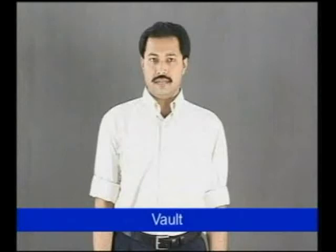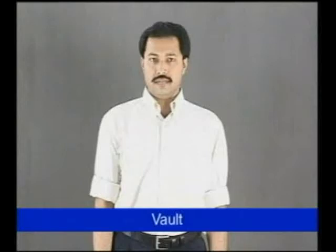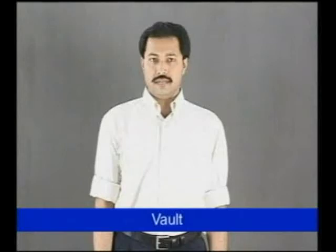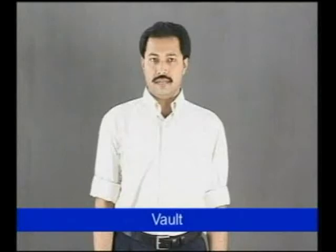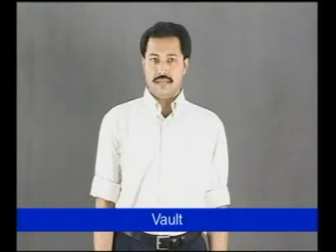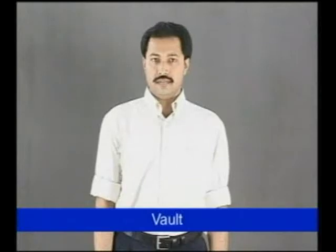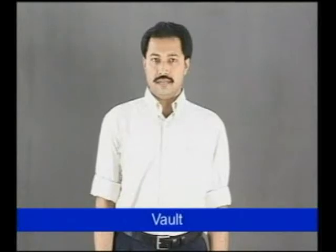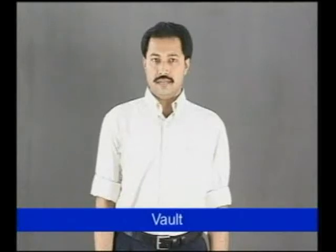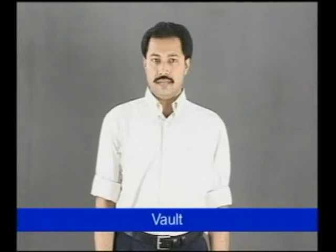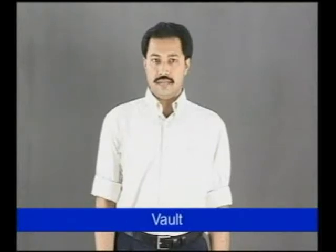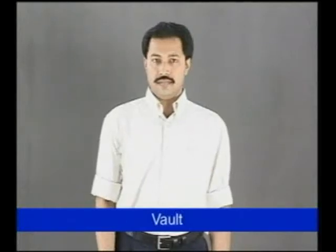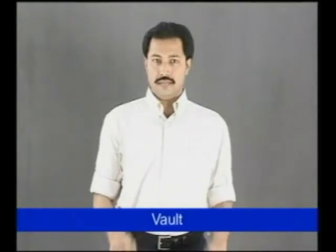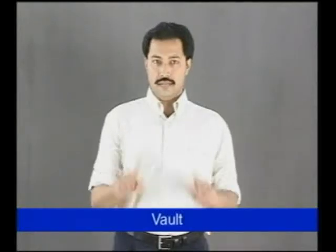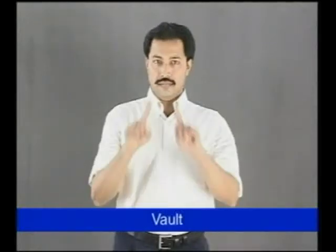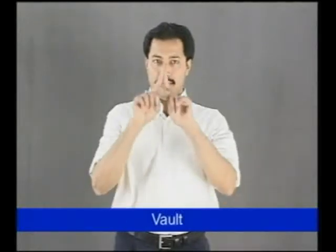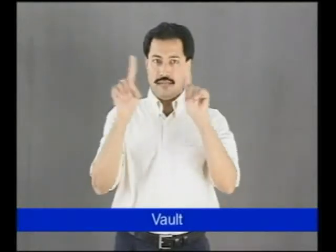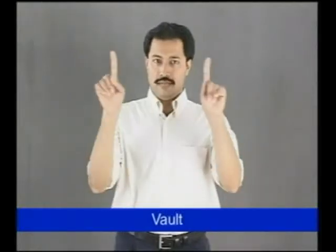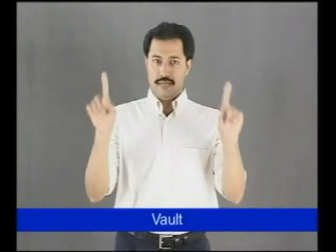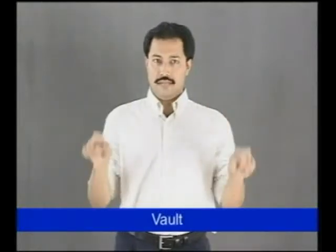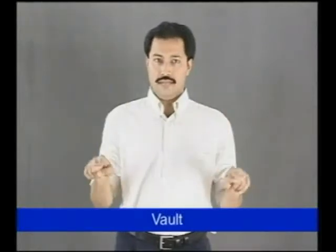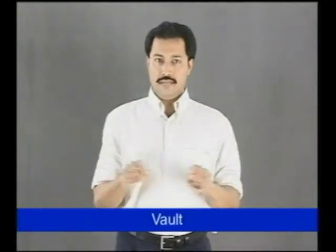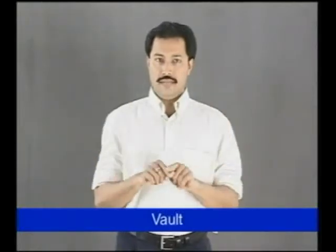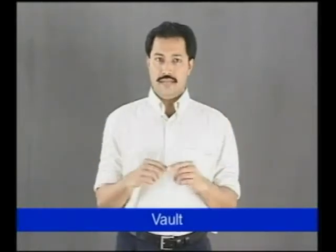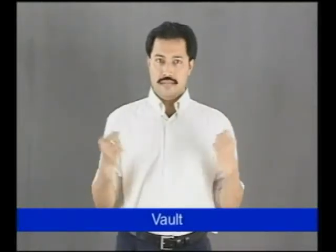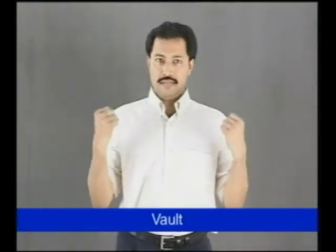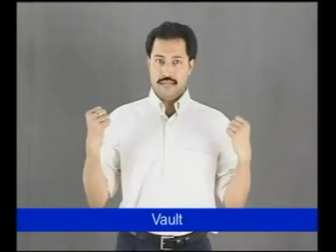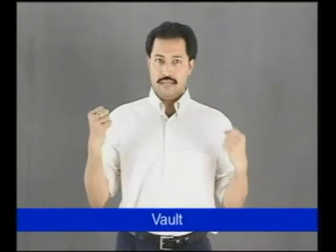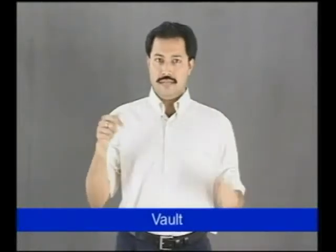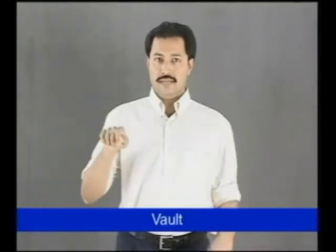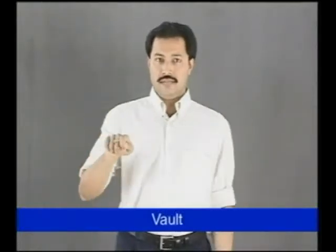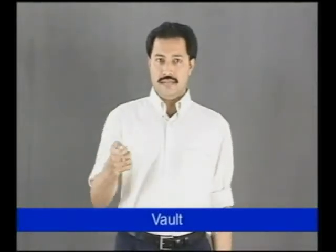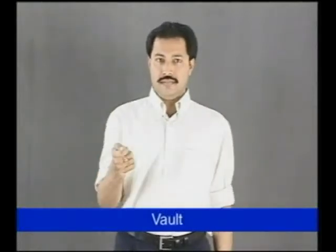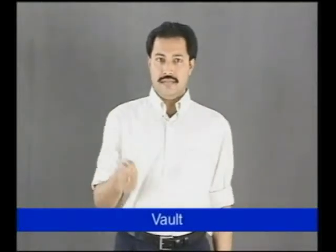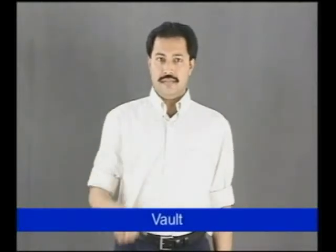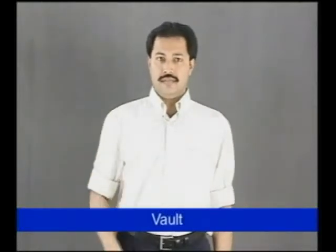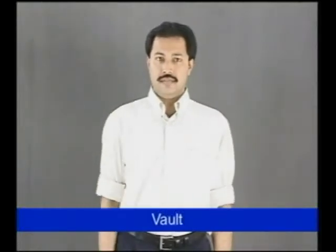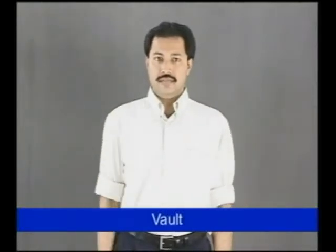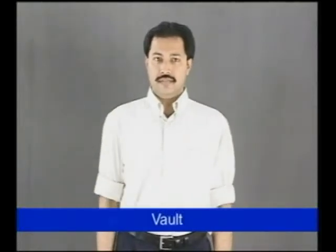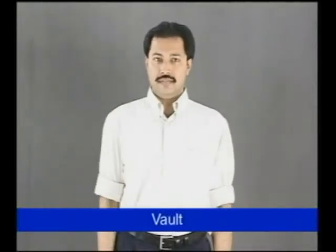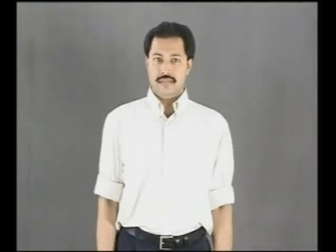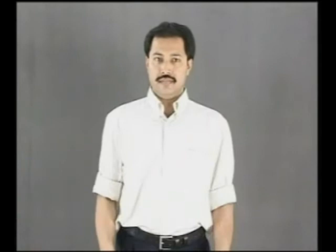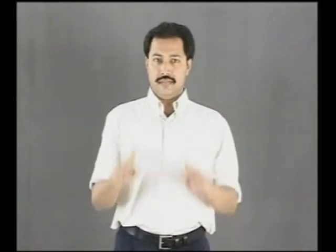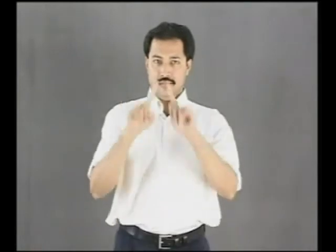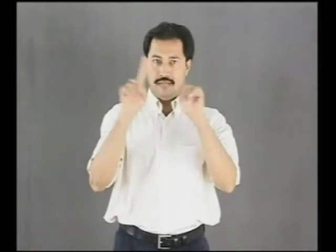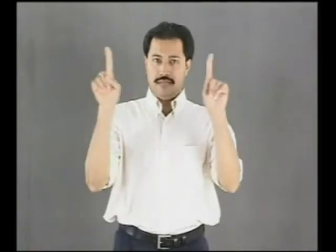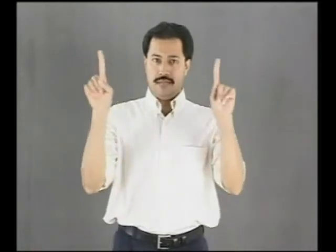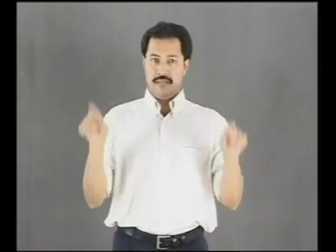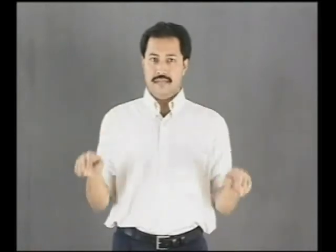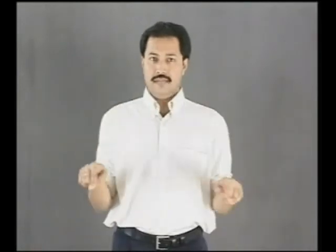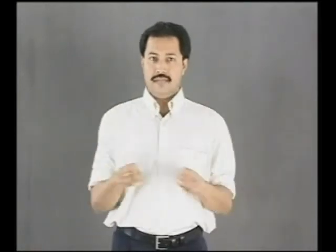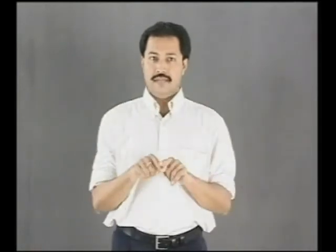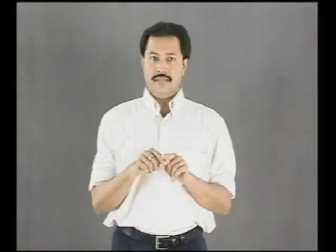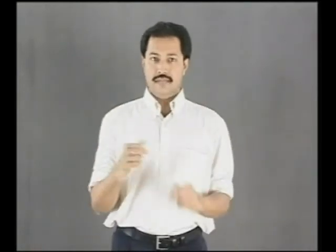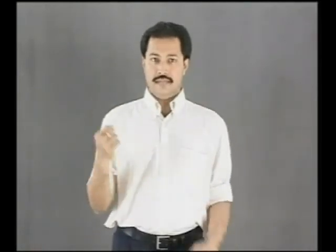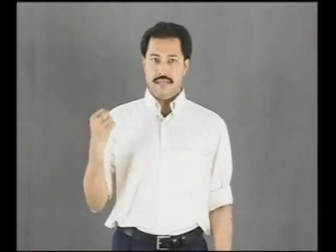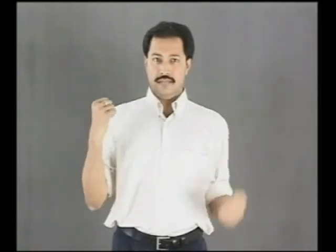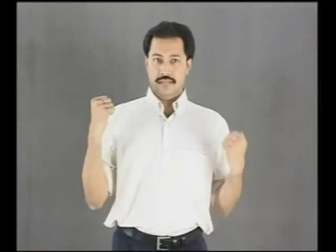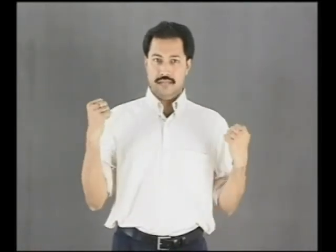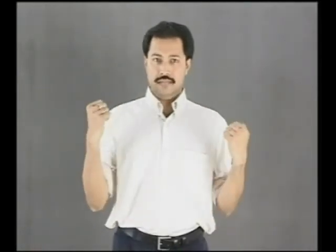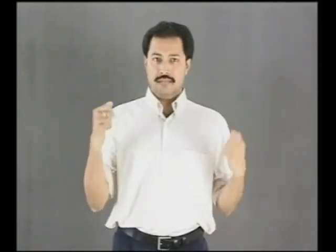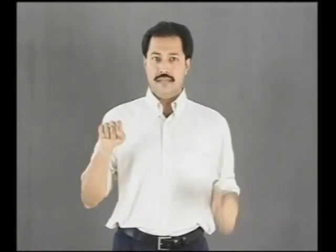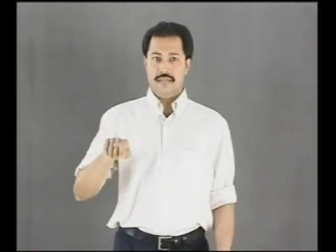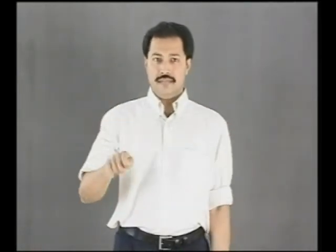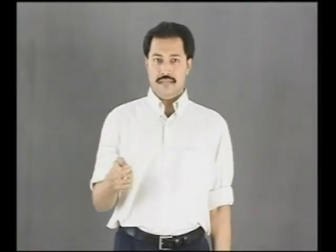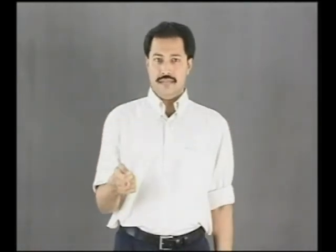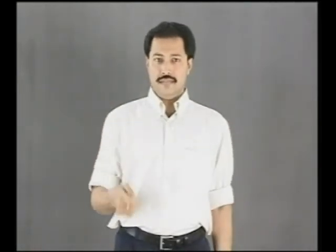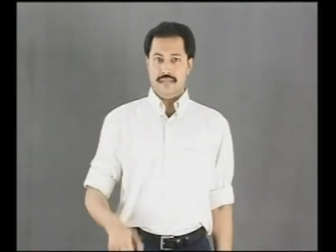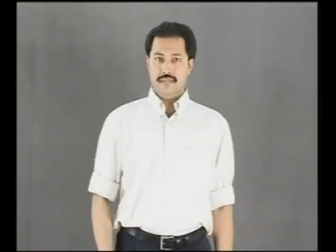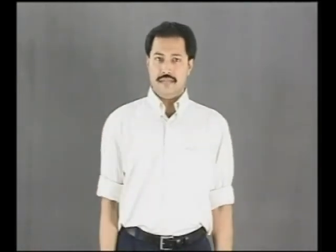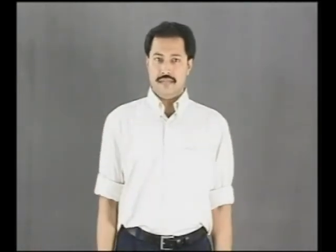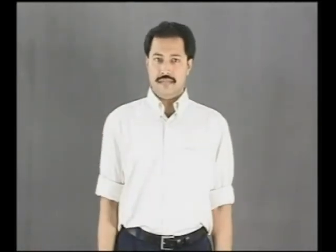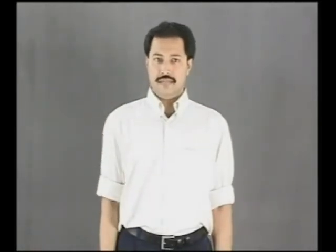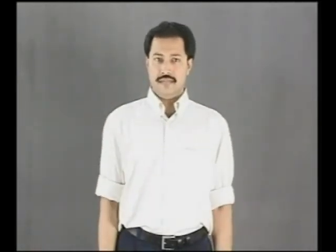Vault